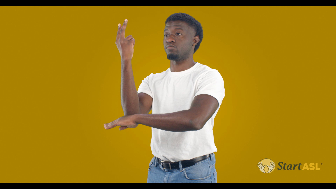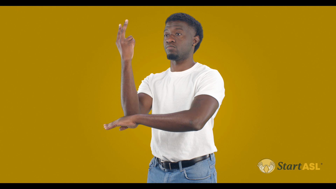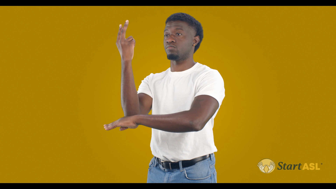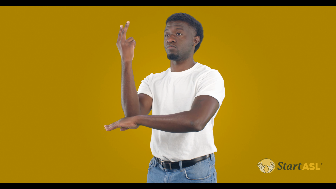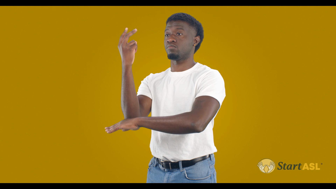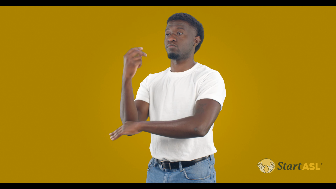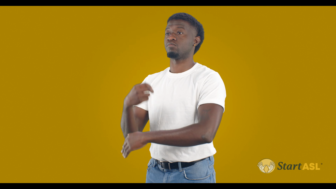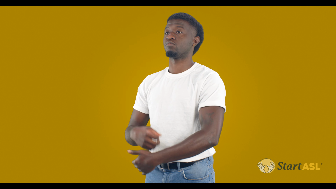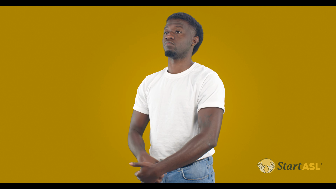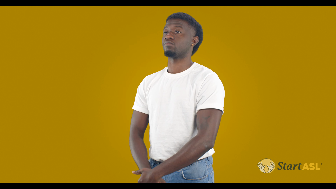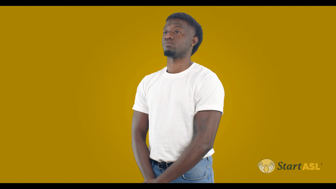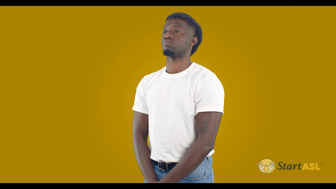noon